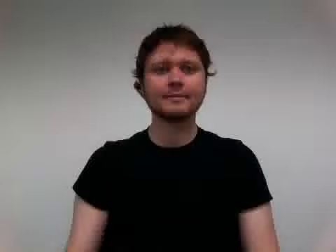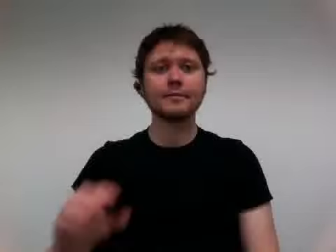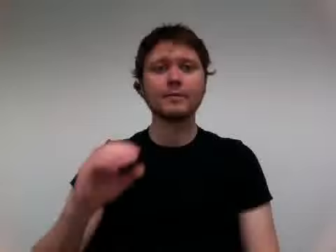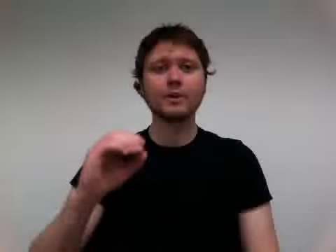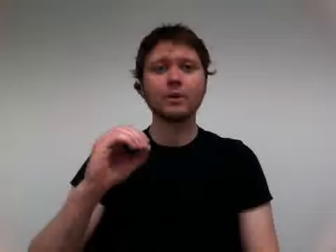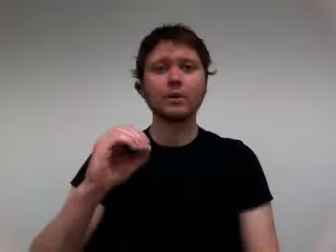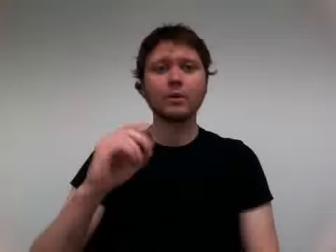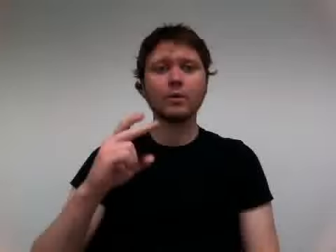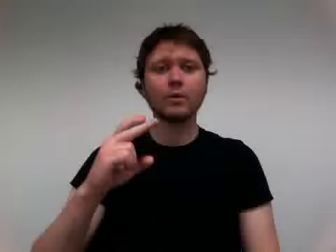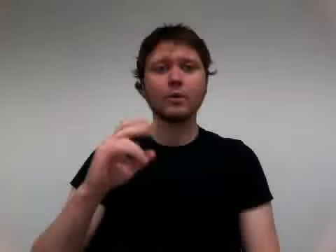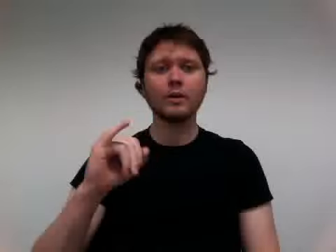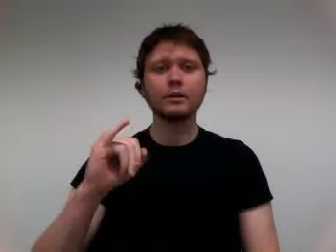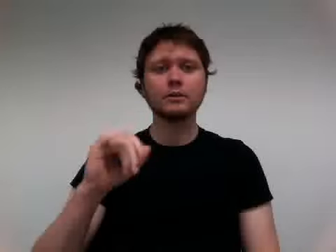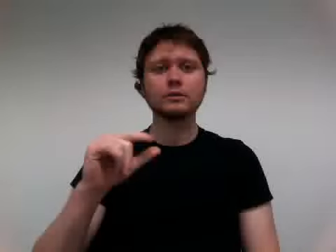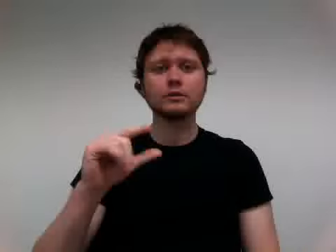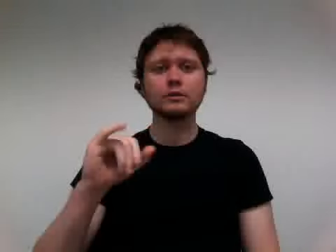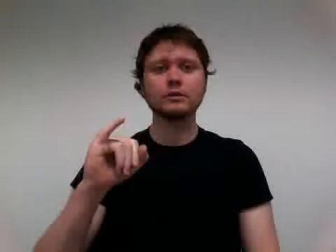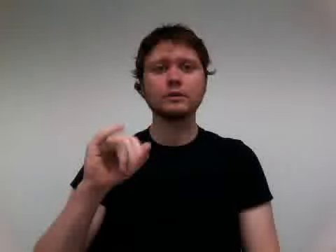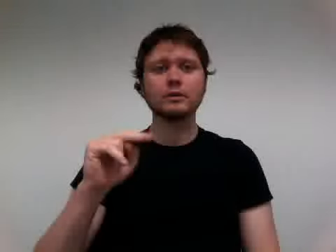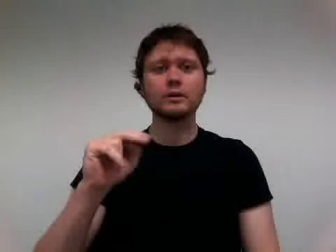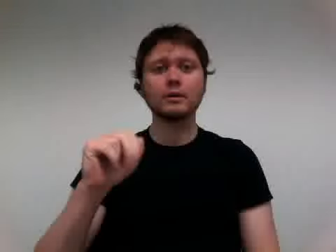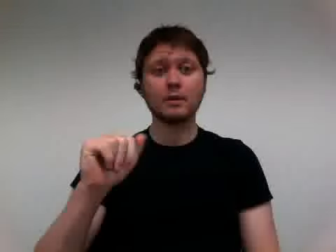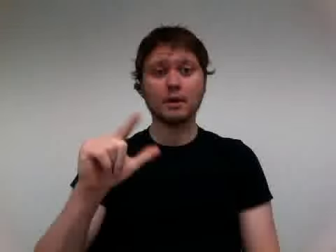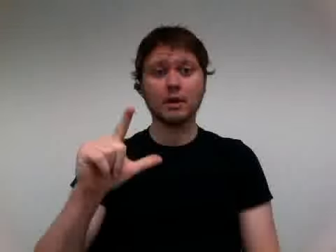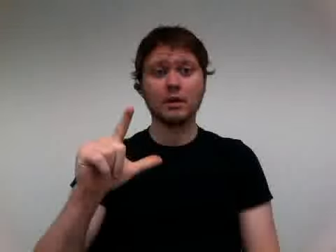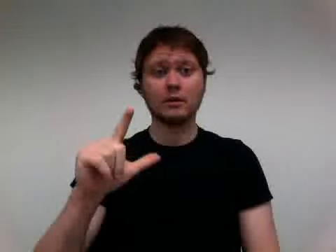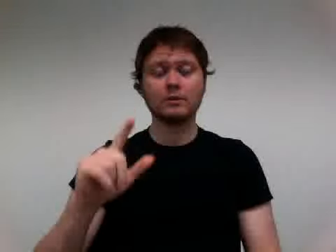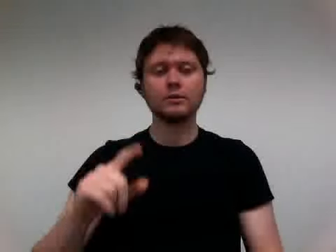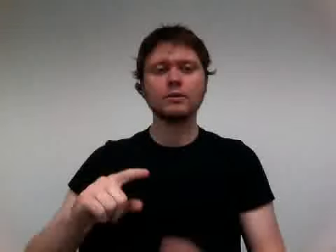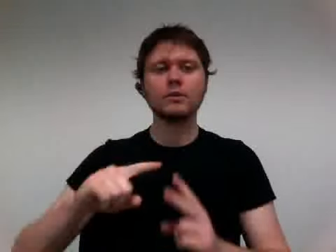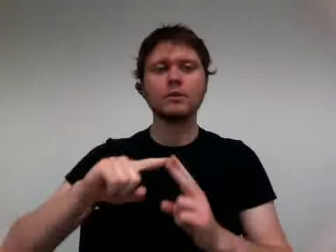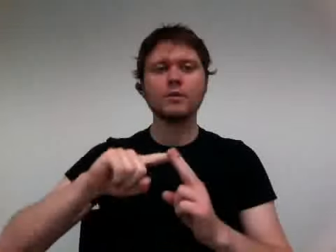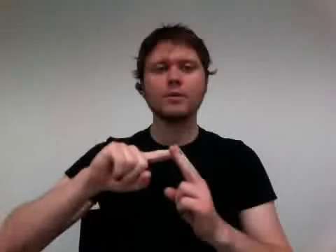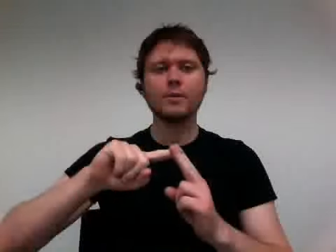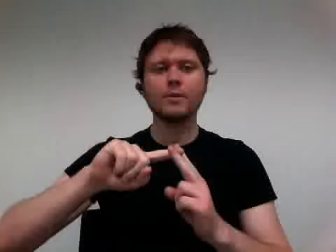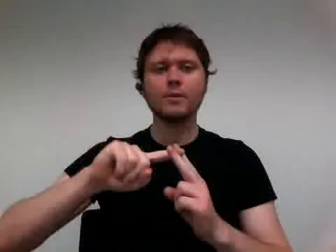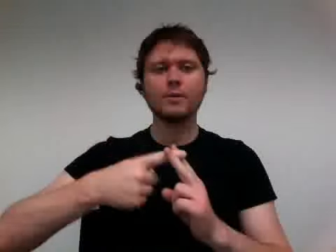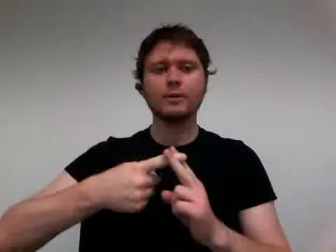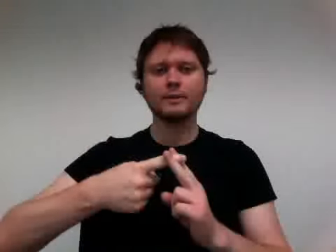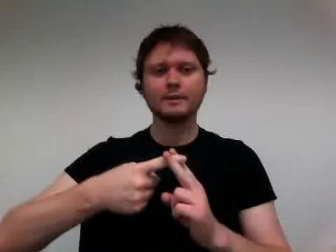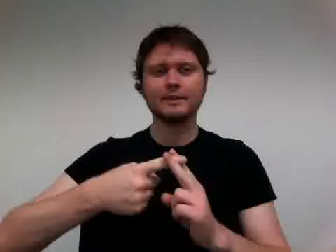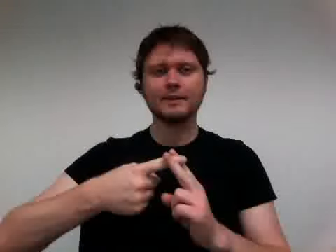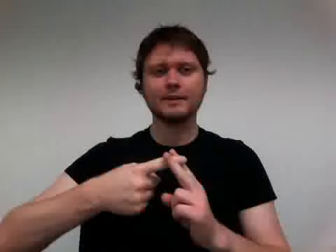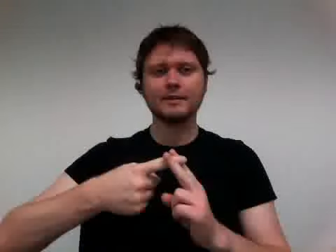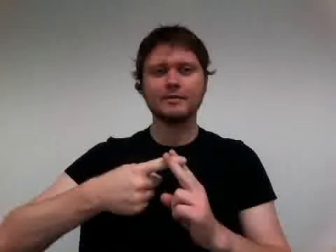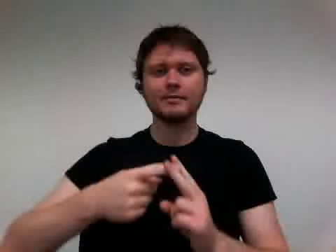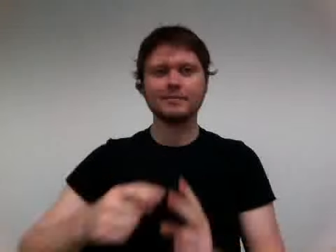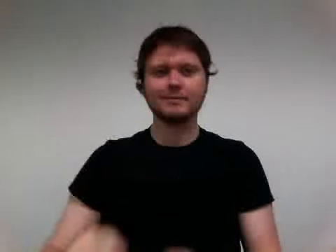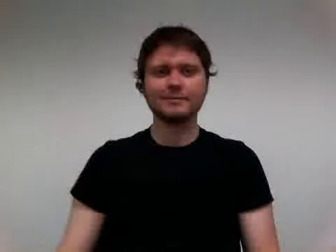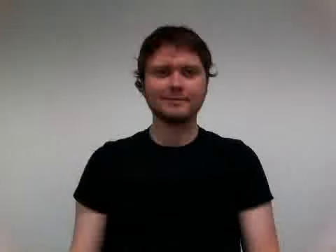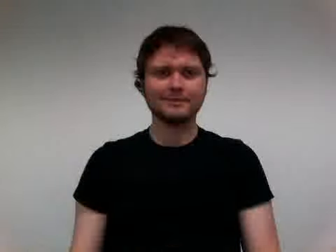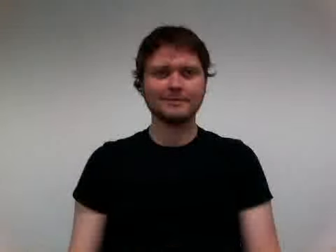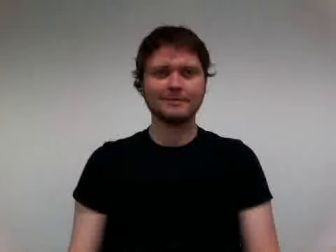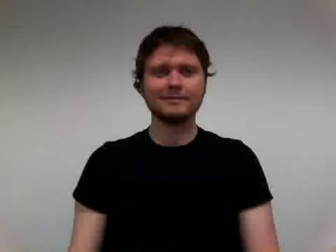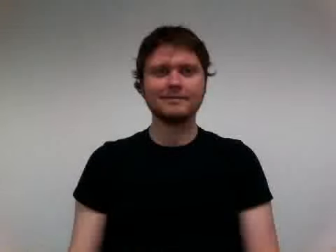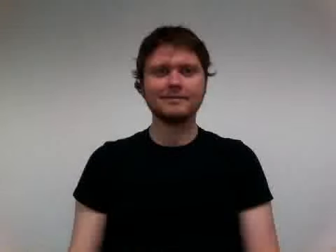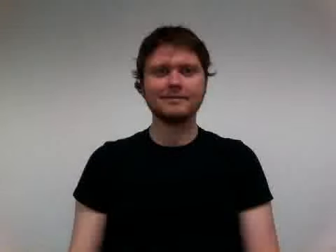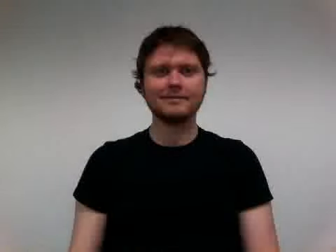Original